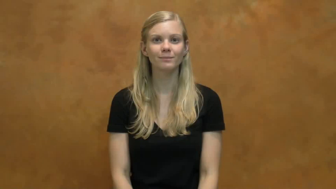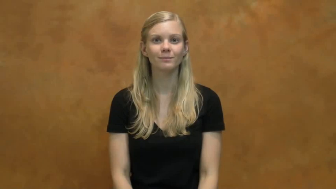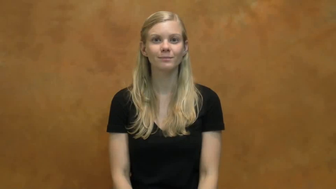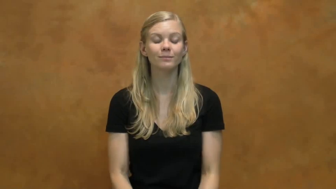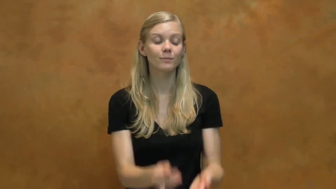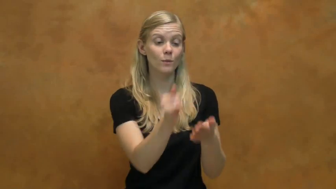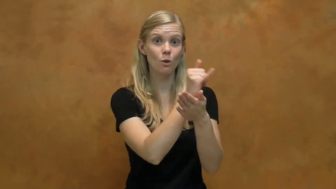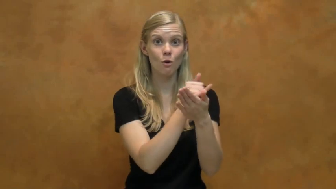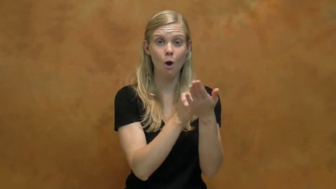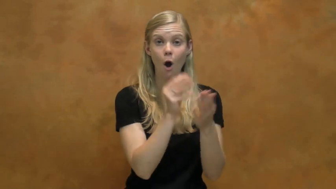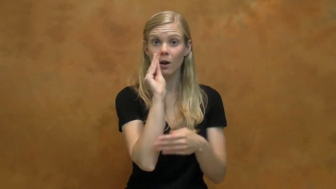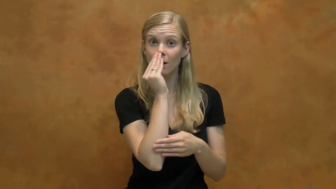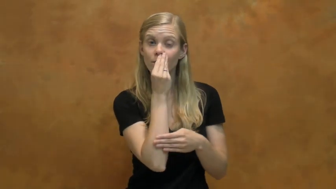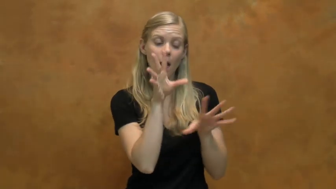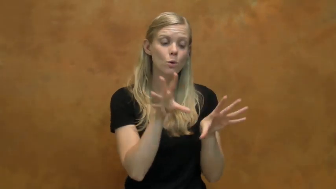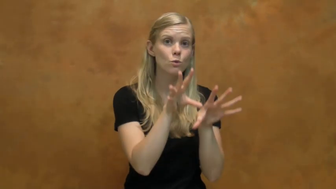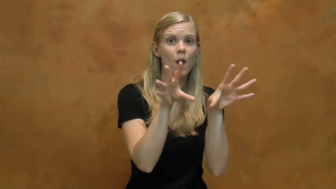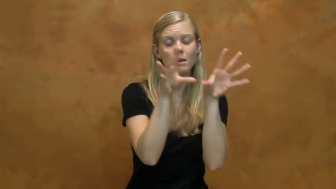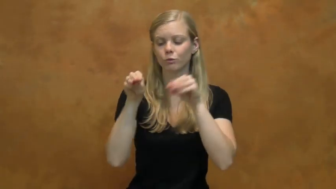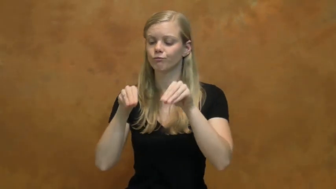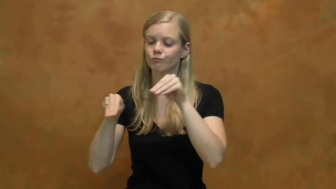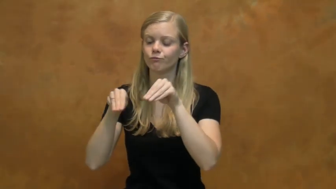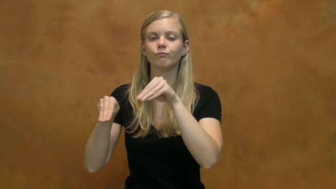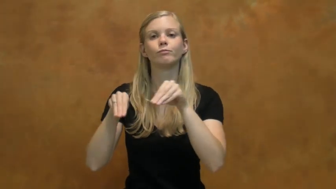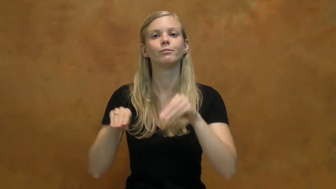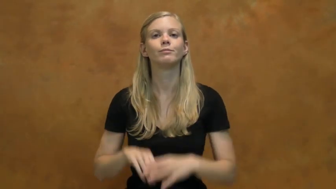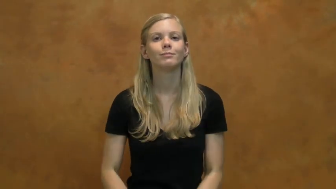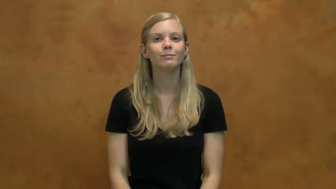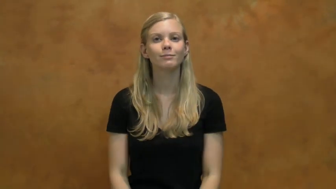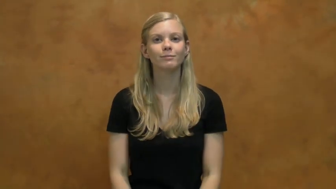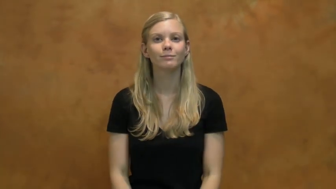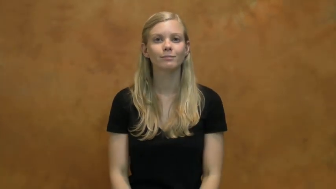floristry